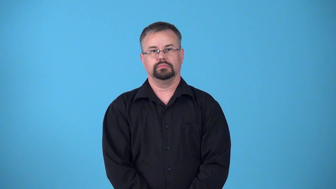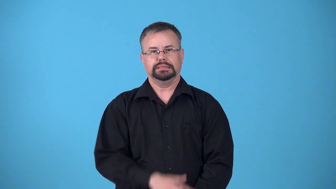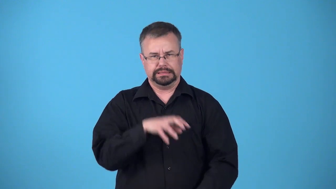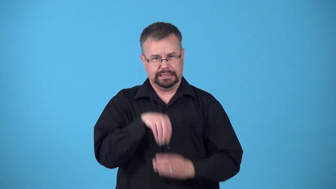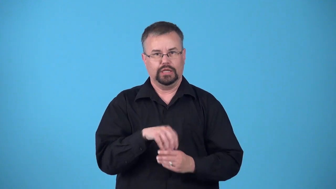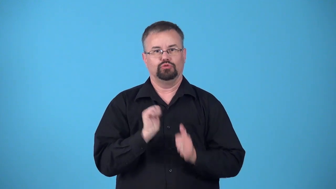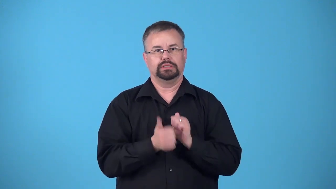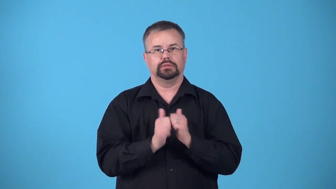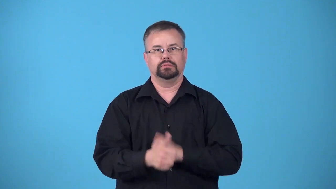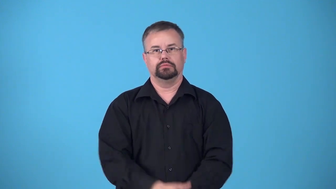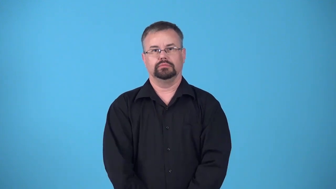in the running